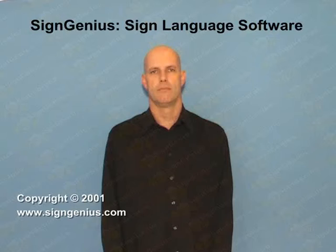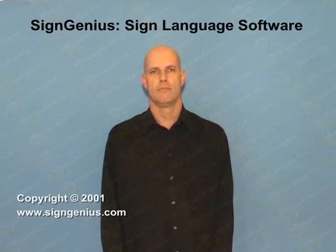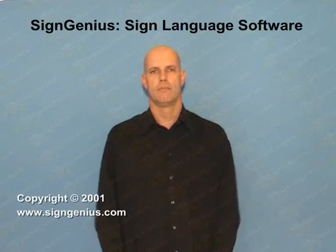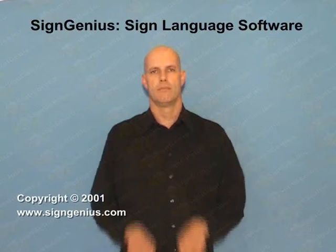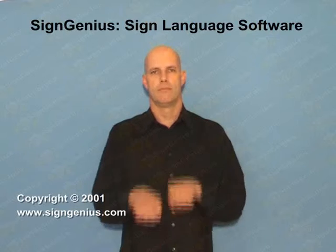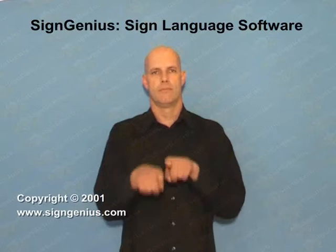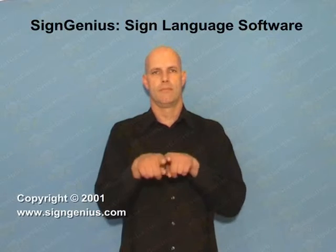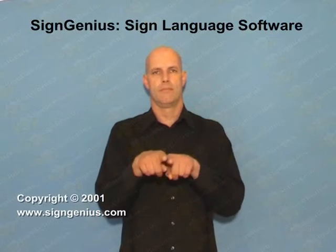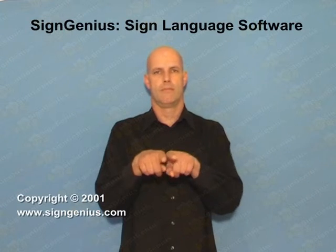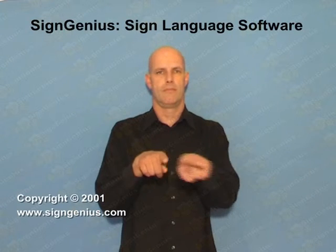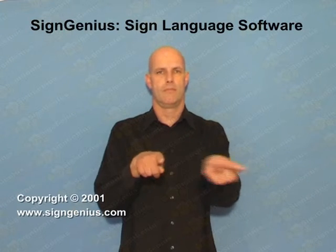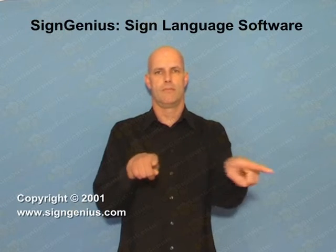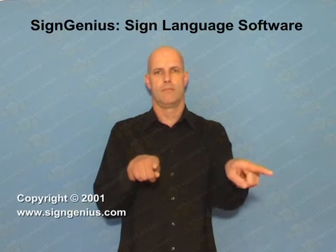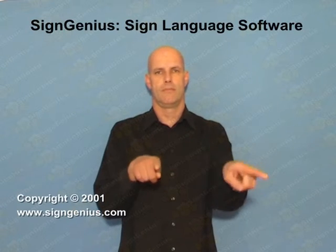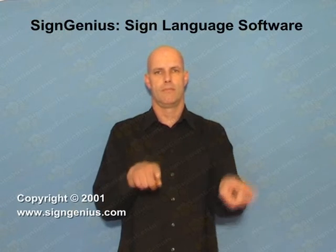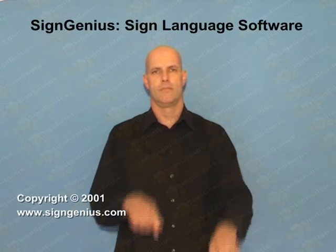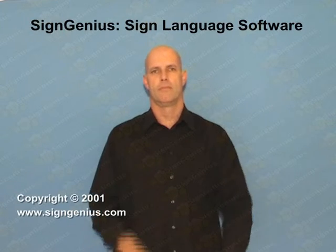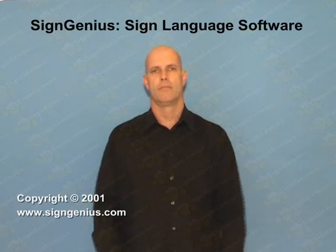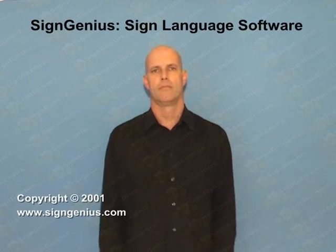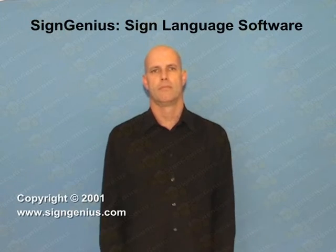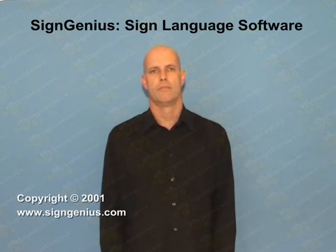DEVIATION